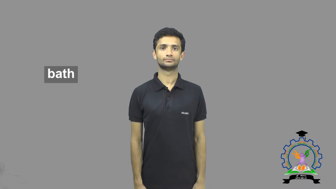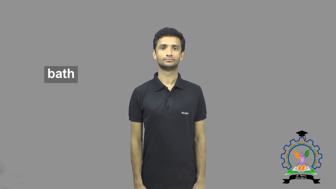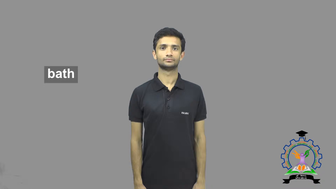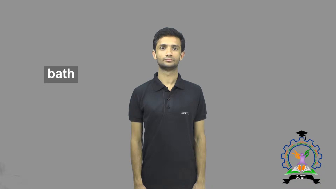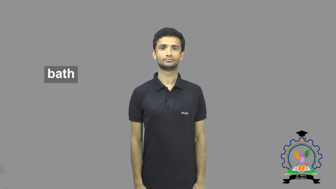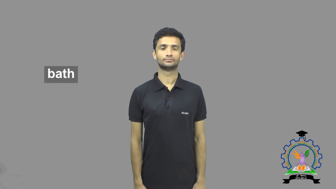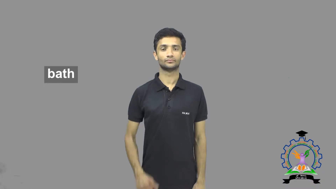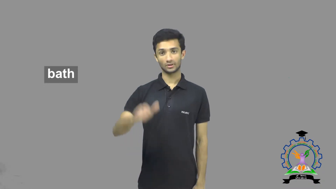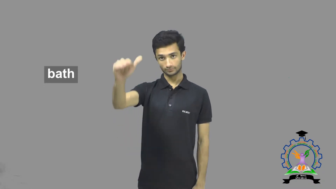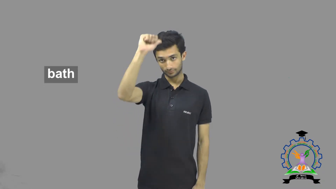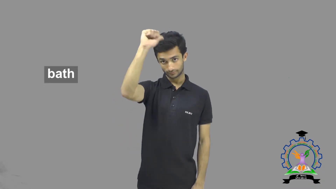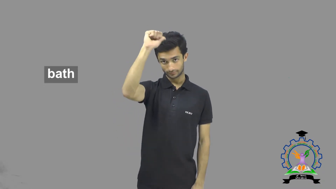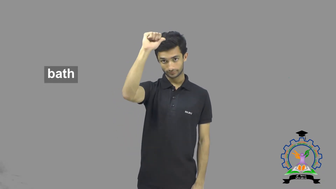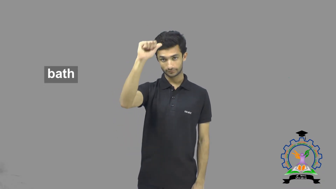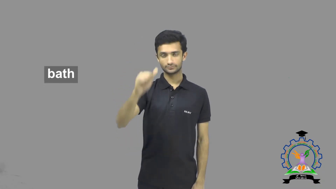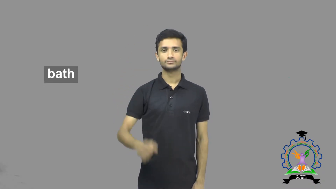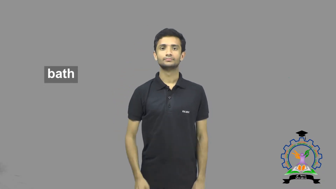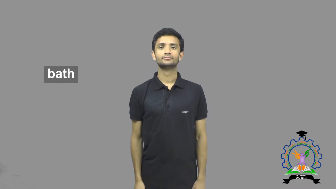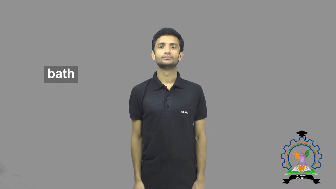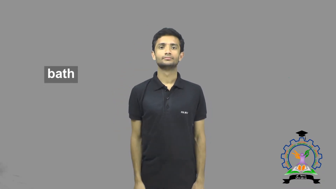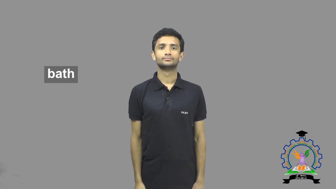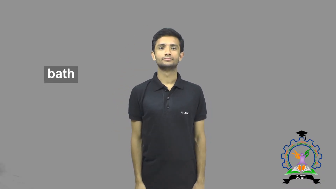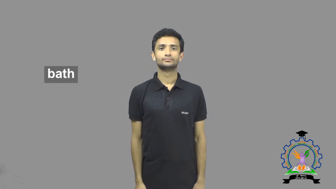bath